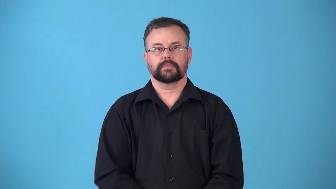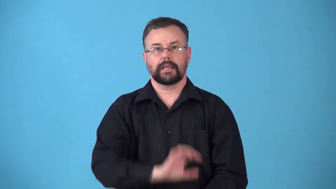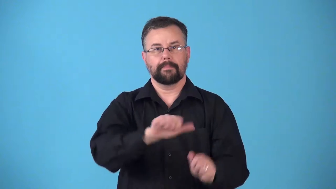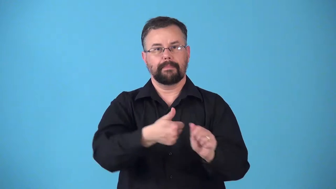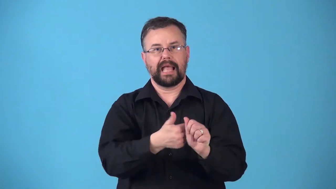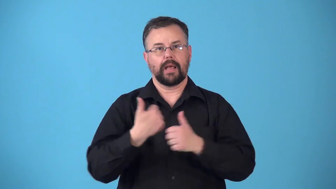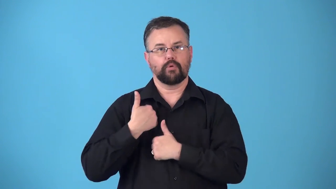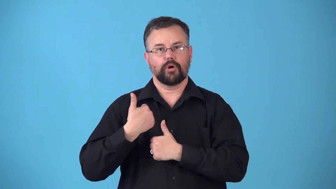reserved,reserve,reservedly,reservedness-army